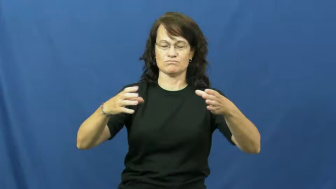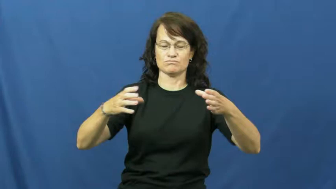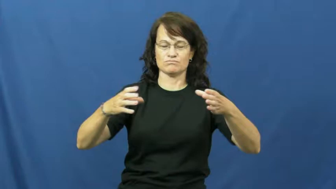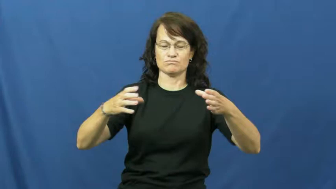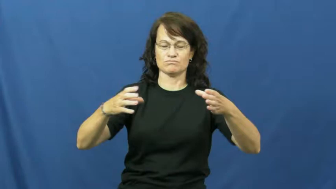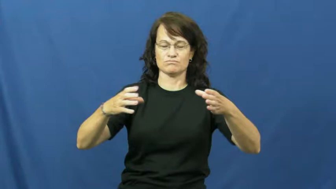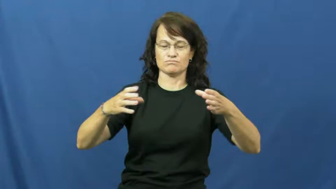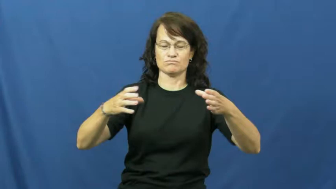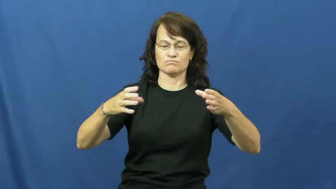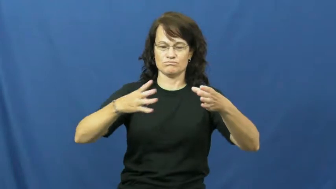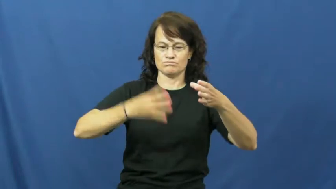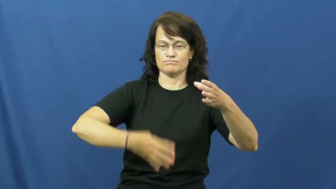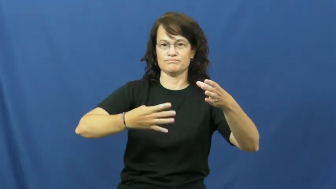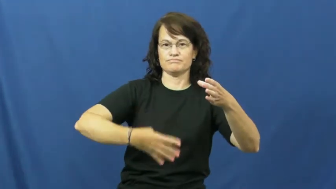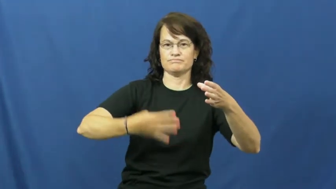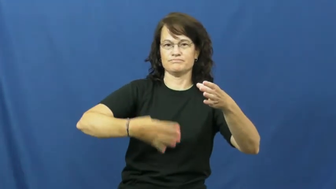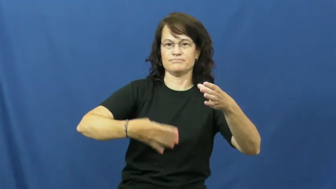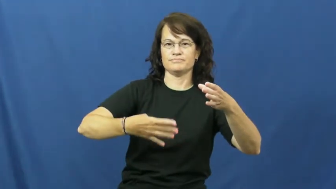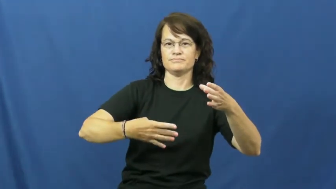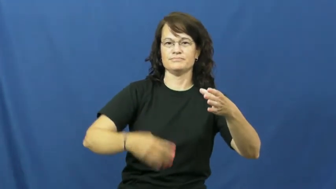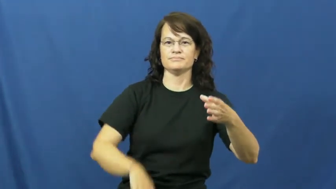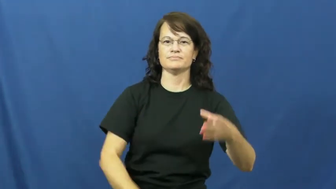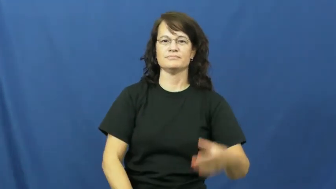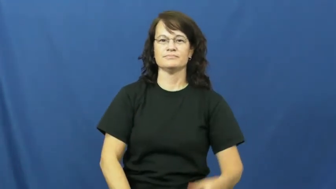discharge-water